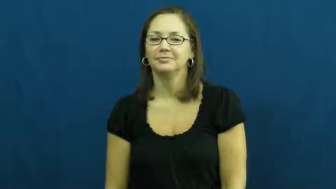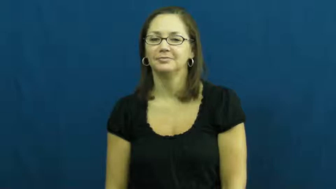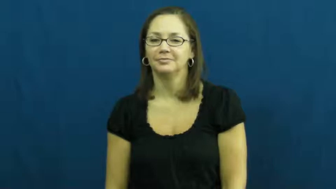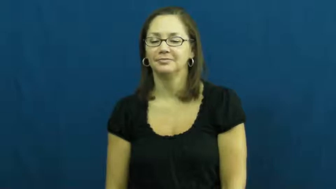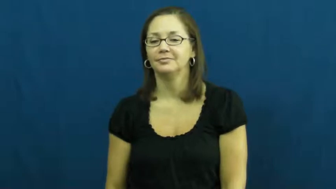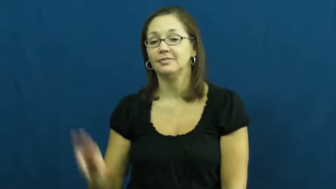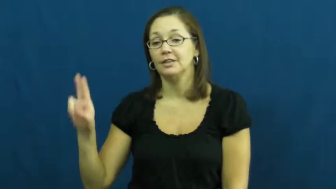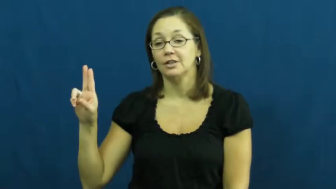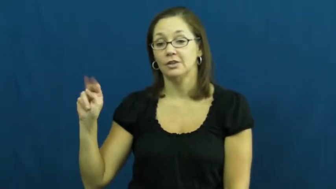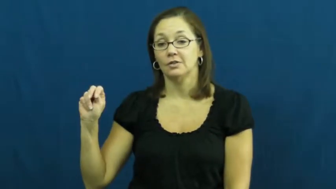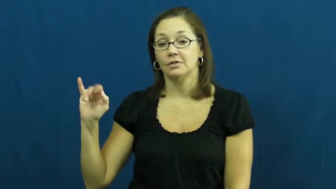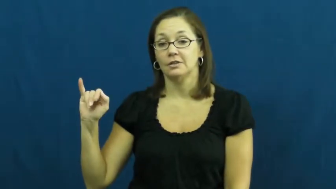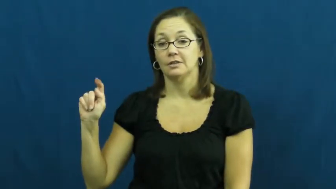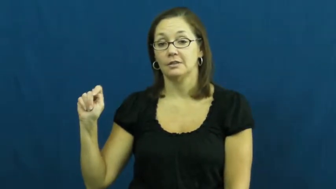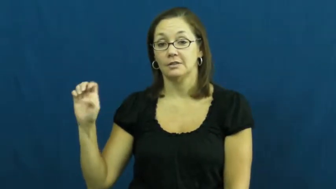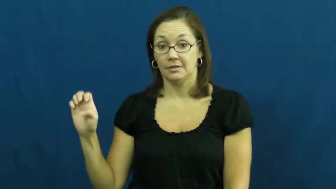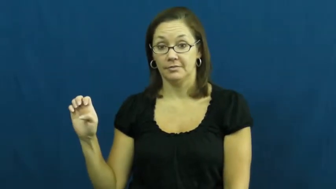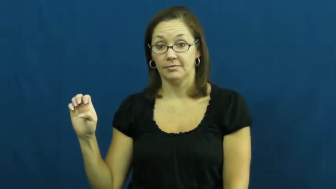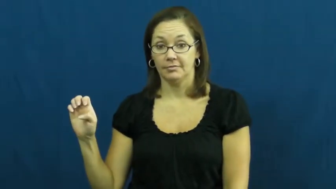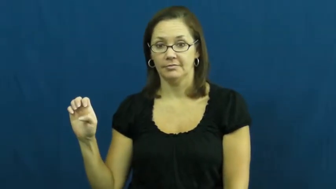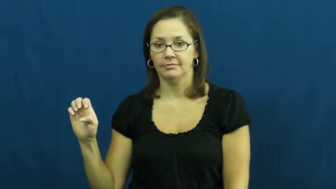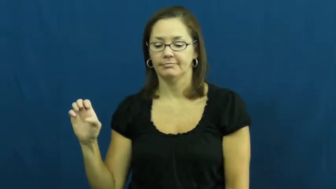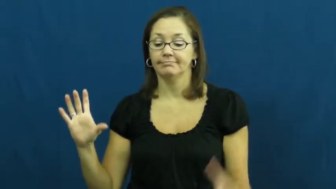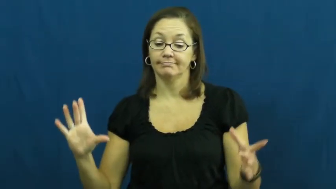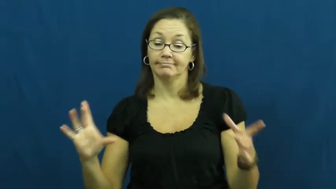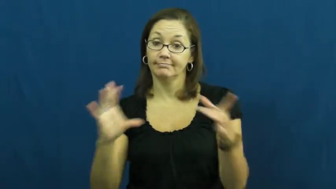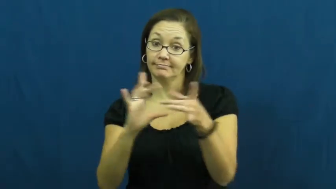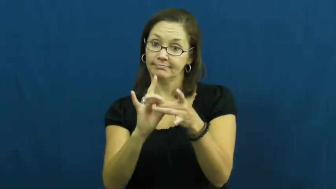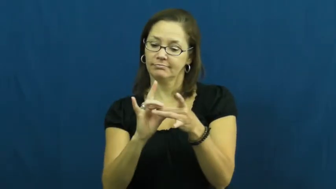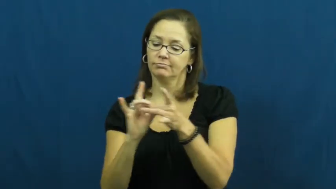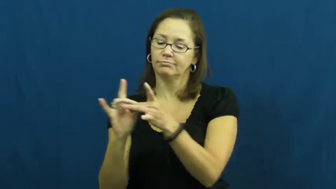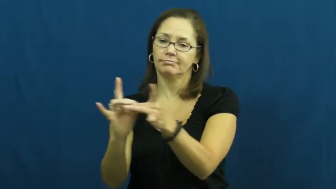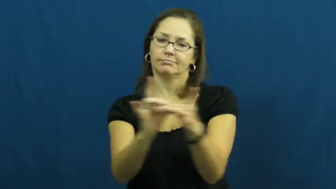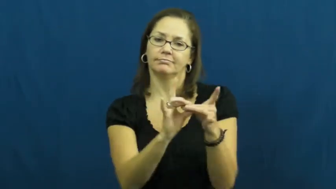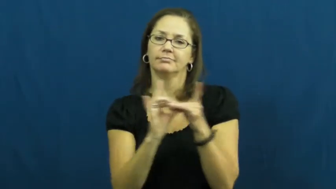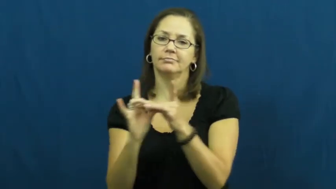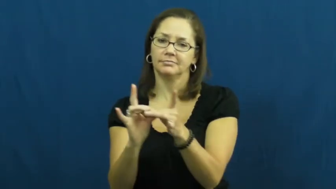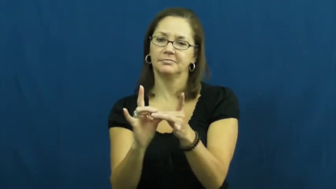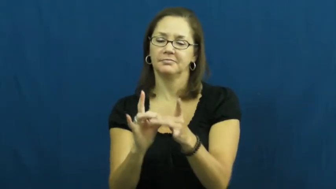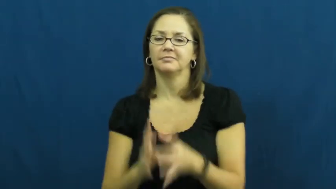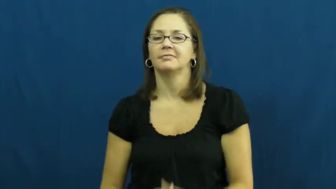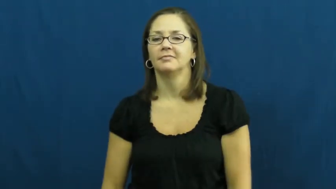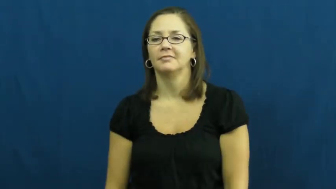unite